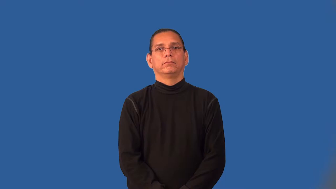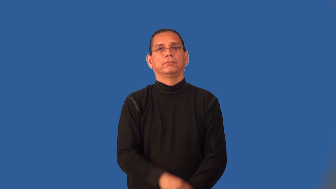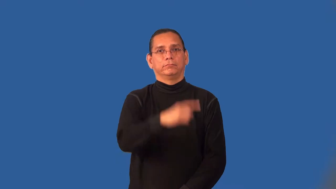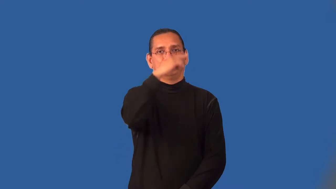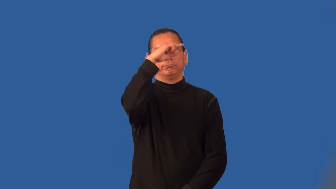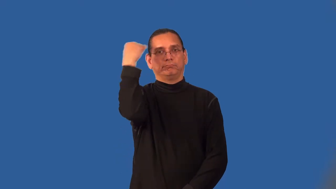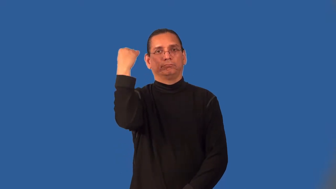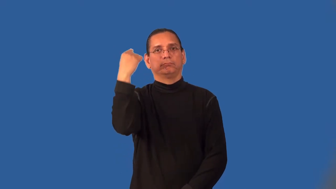inky